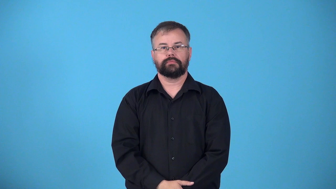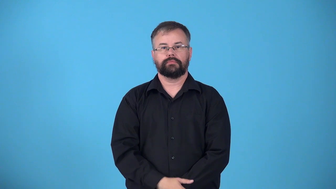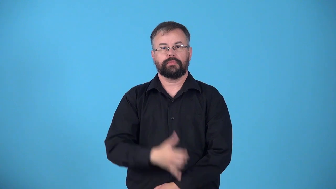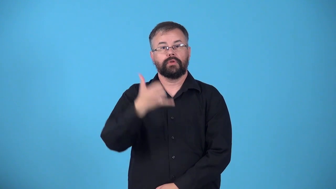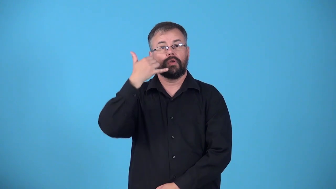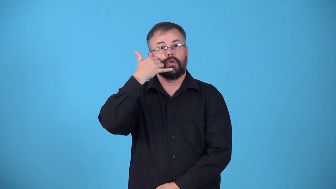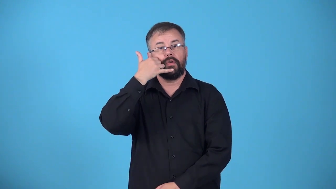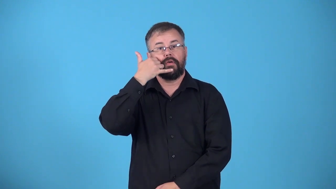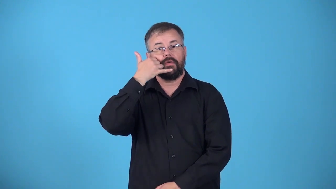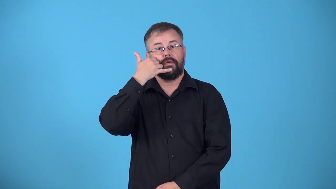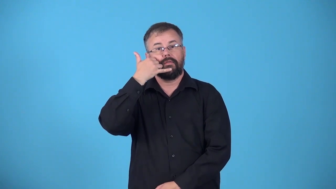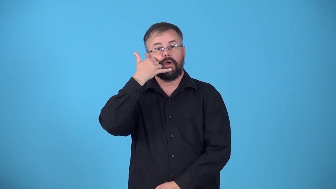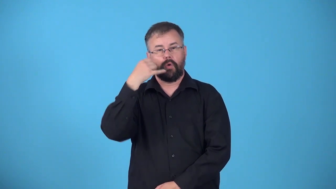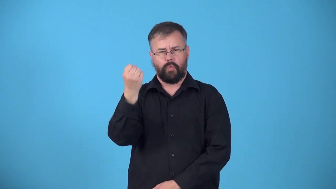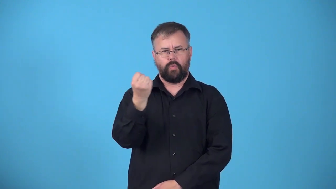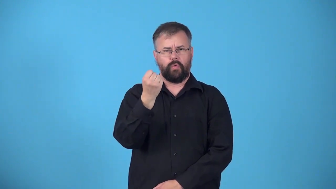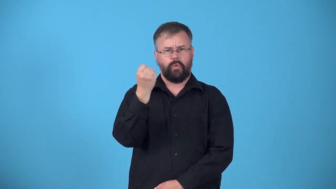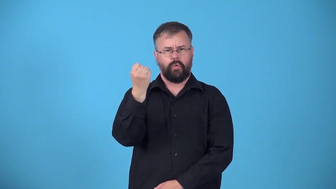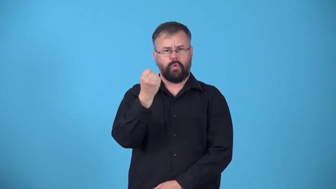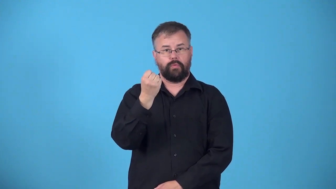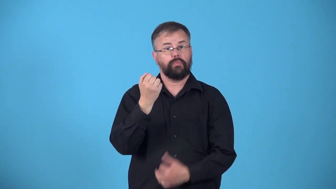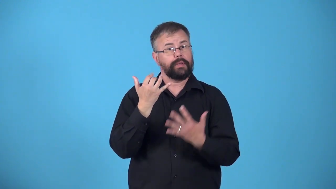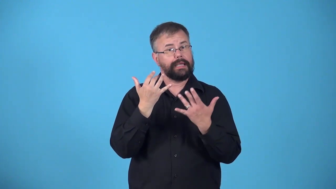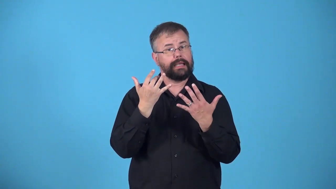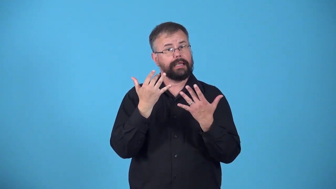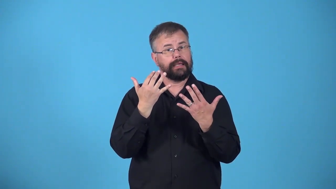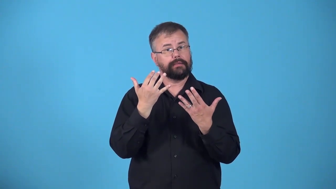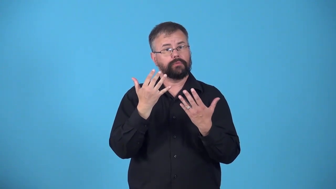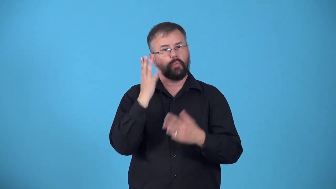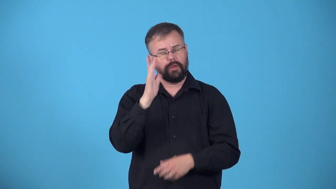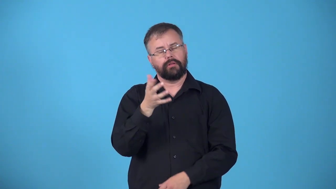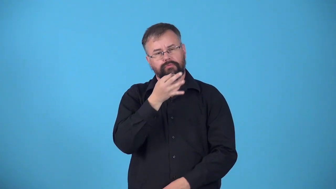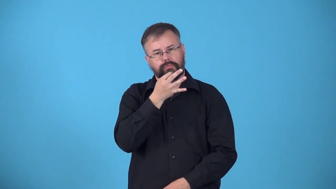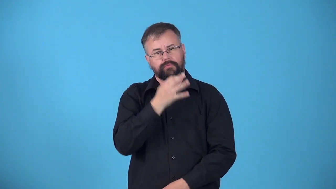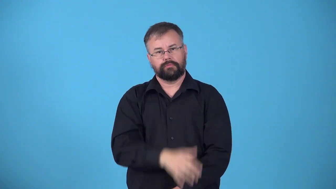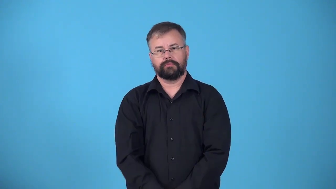on hold